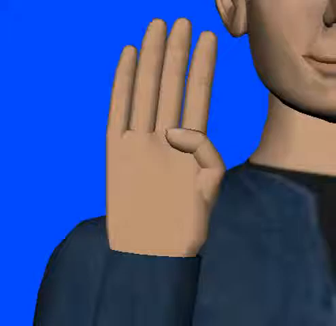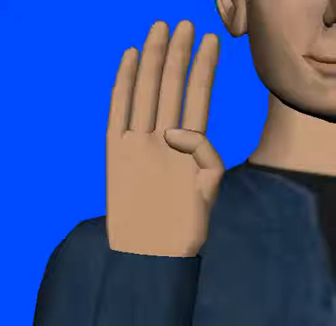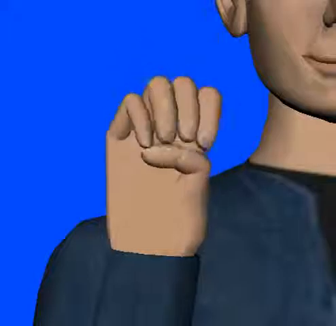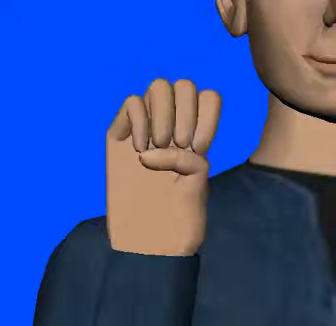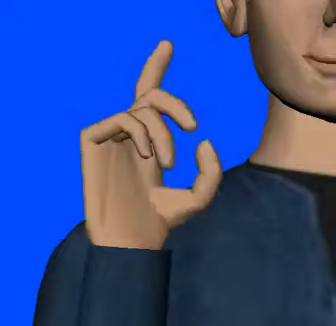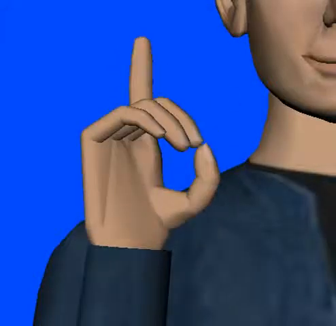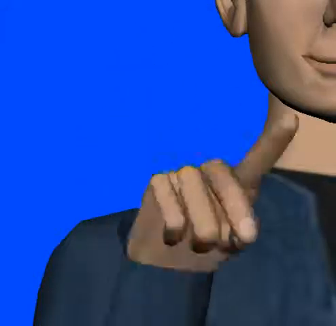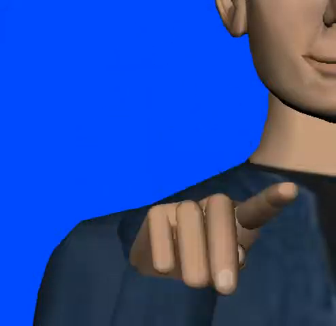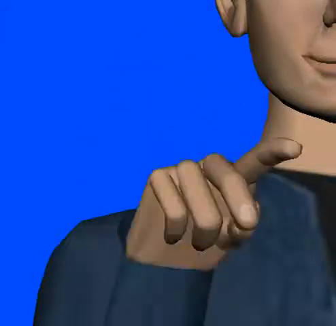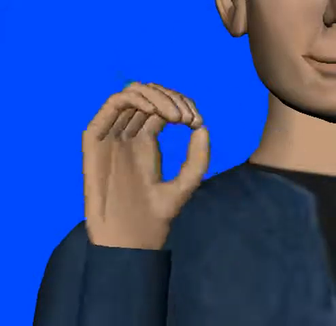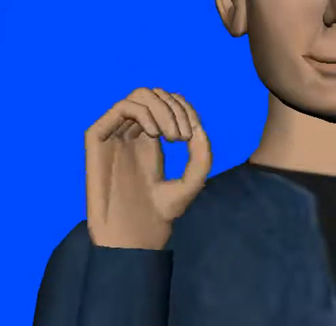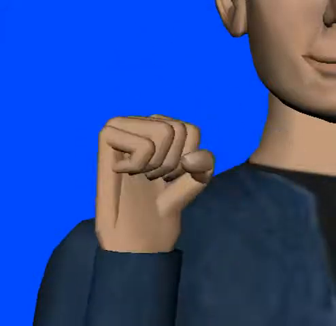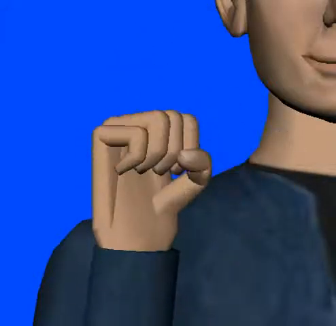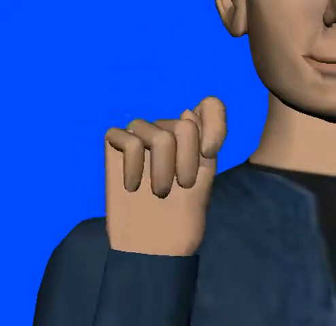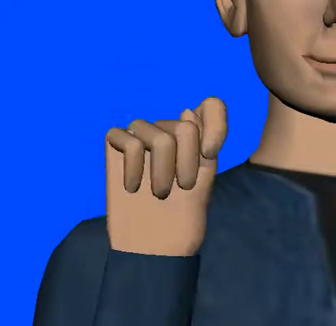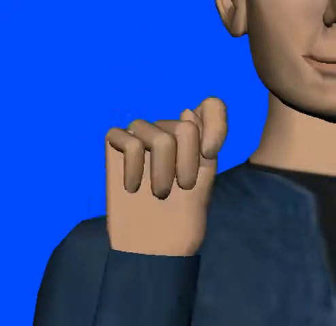bedpost